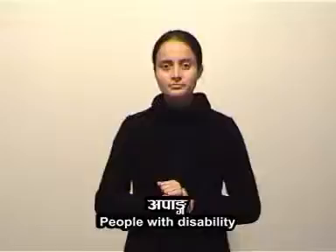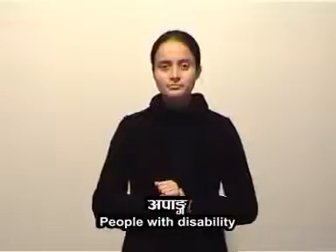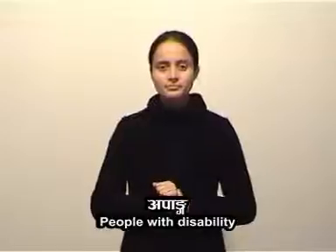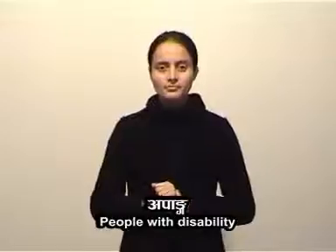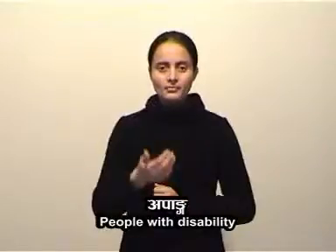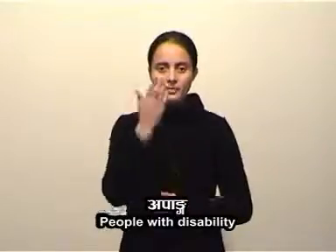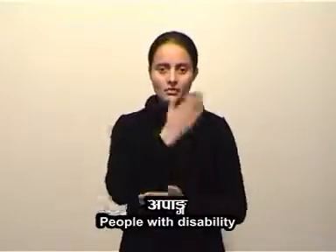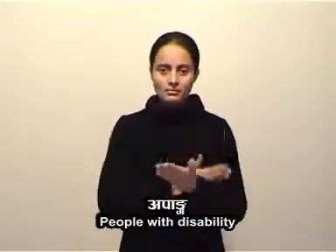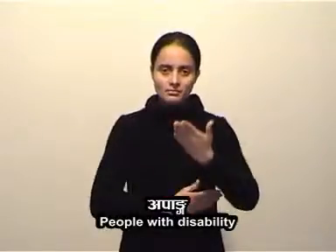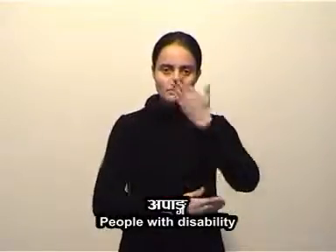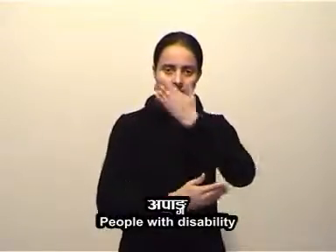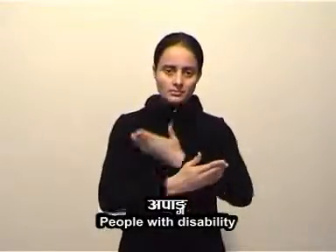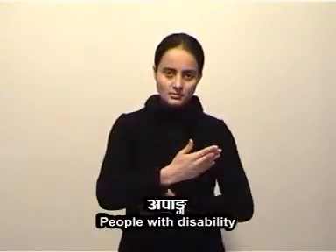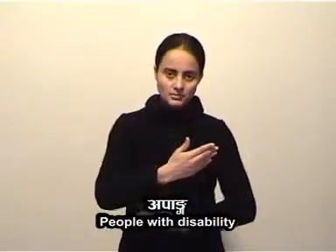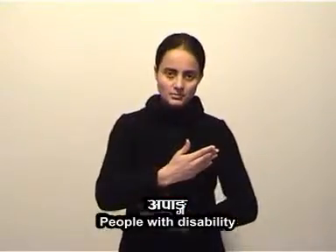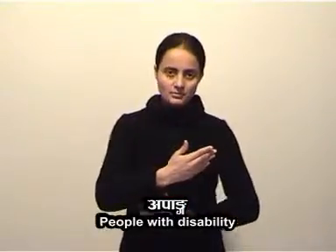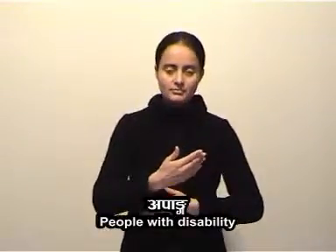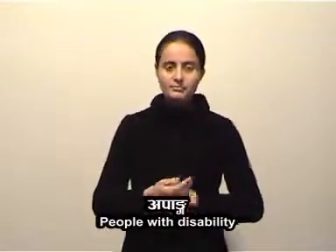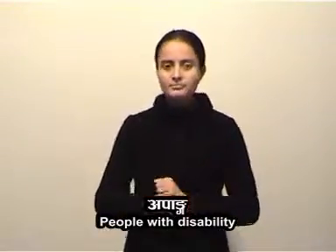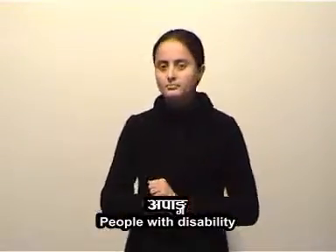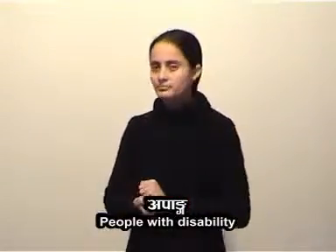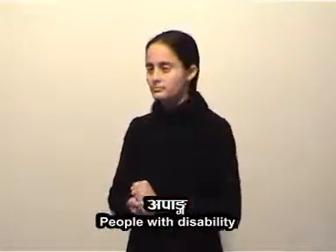peoplewithdisability